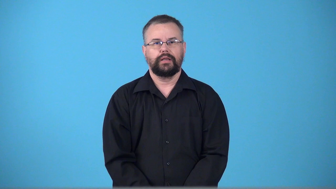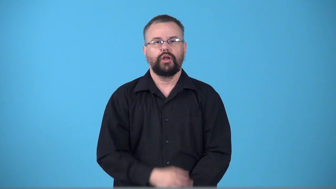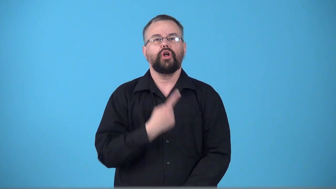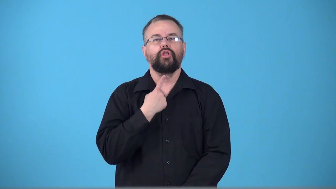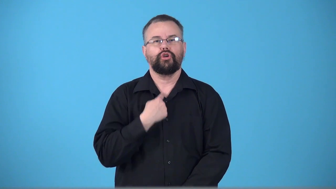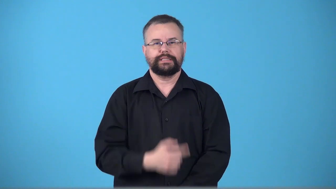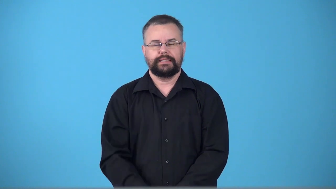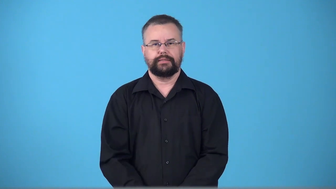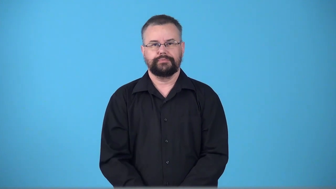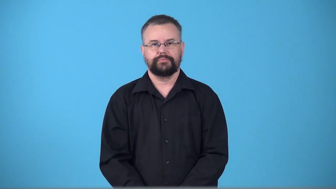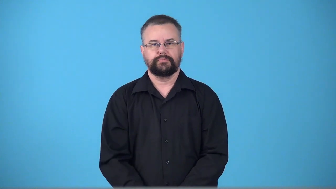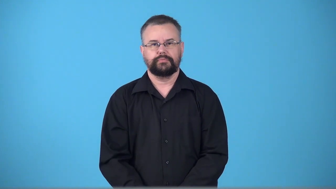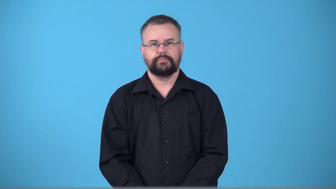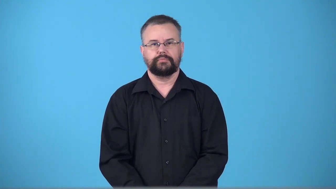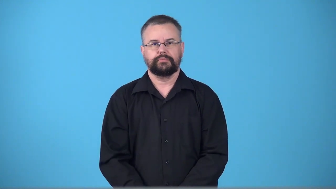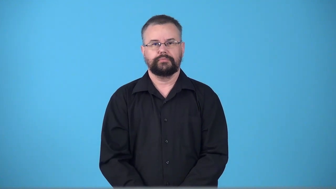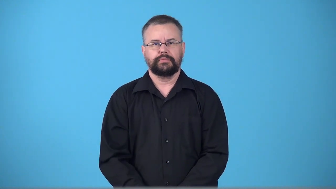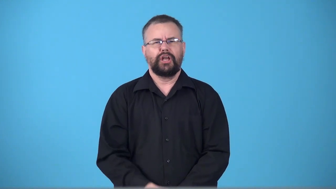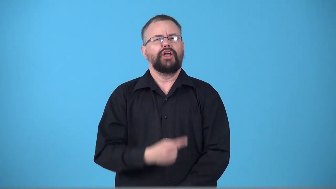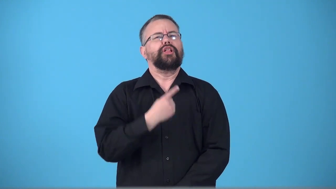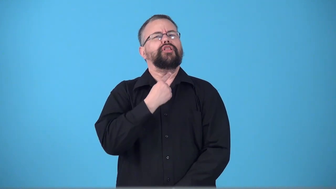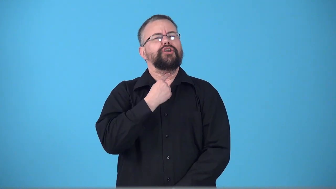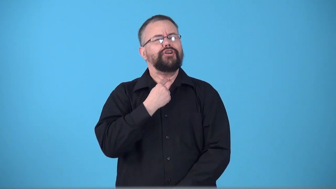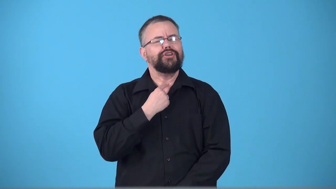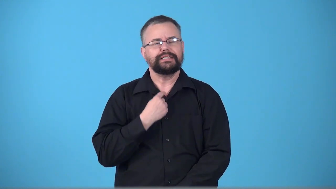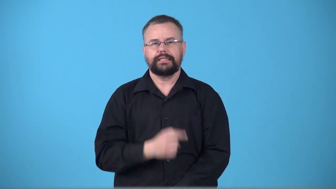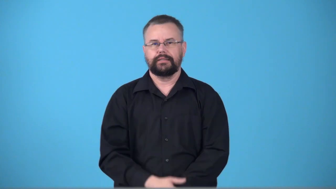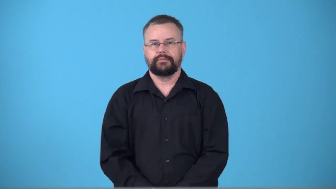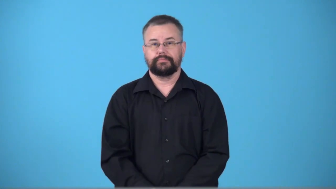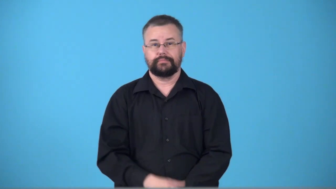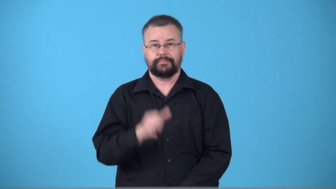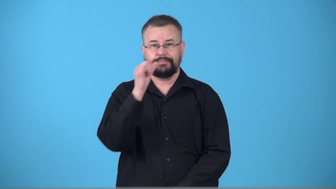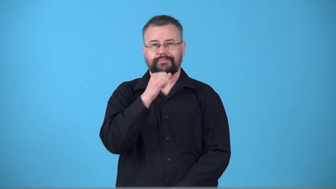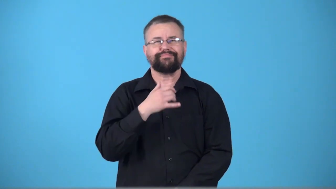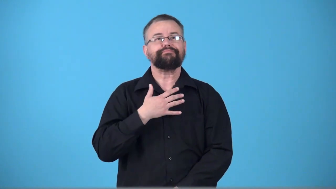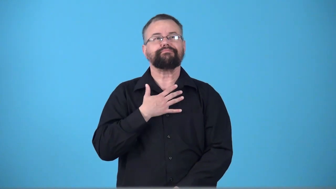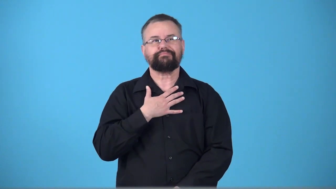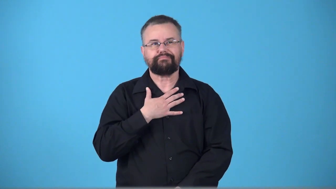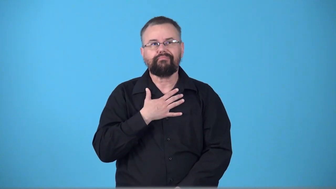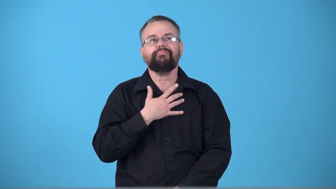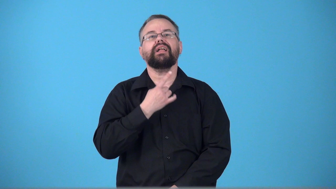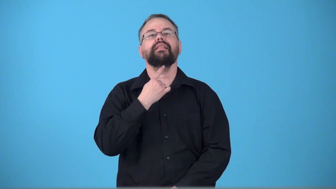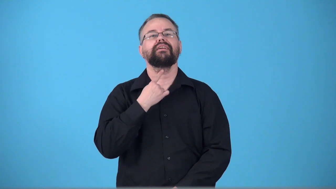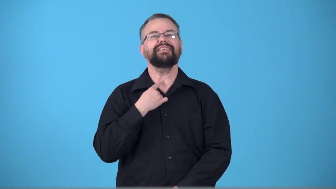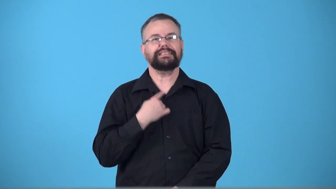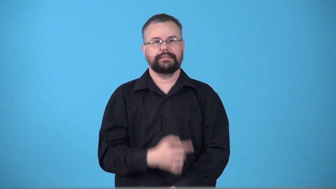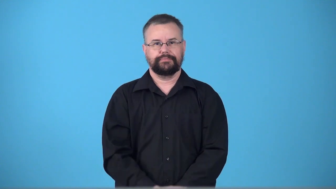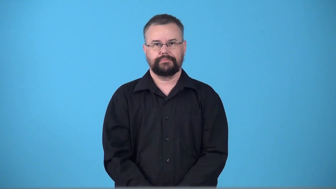thirsty,thirstier,thirstiest